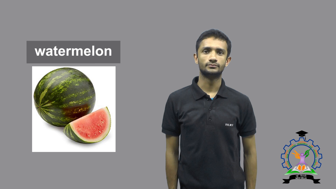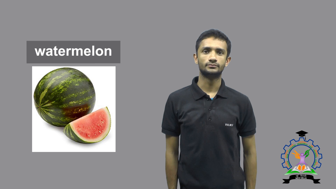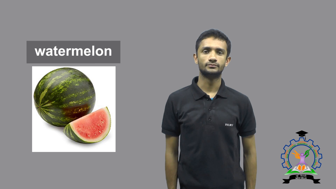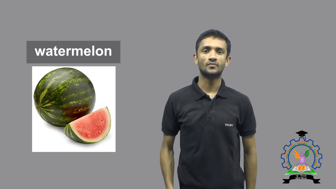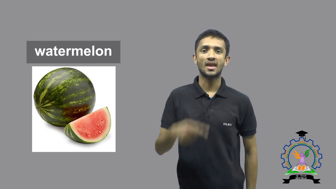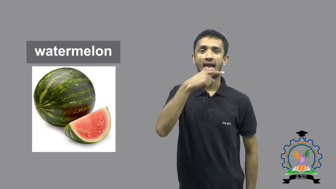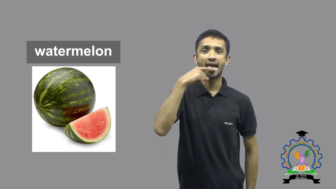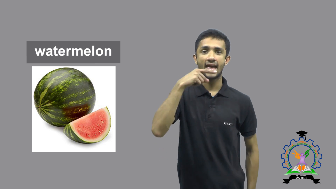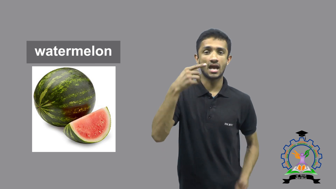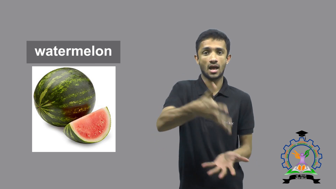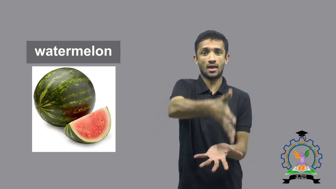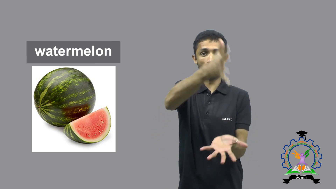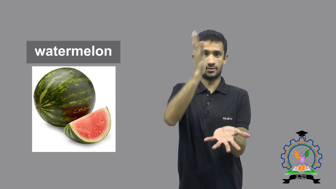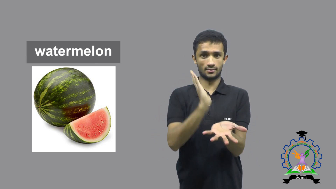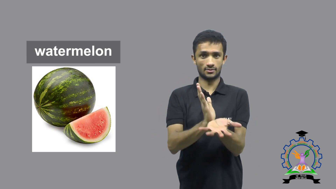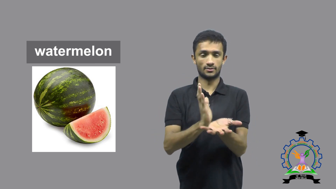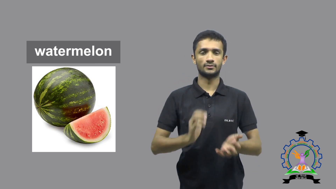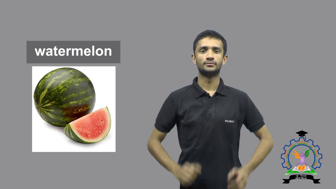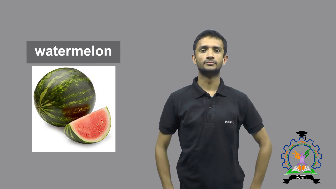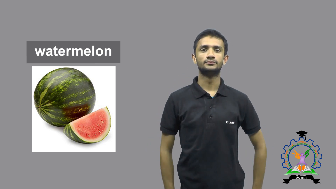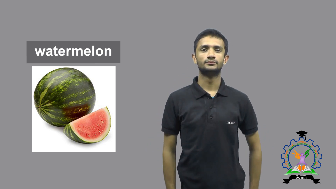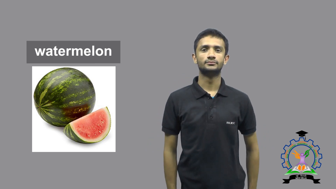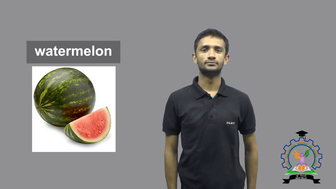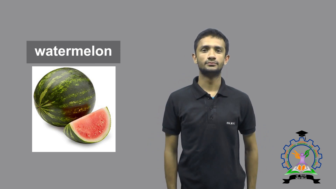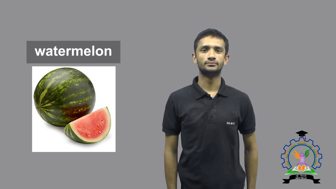watermelon